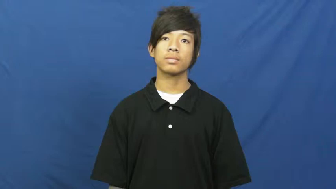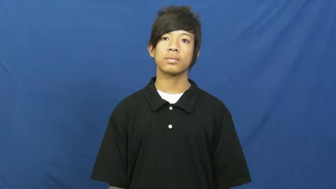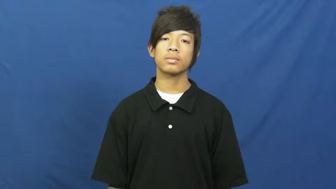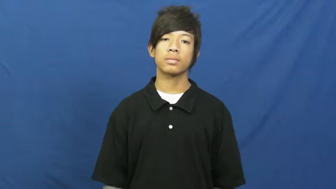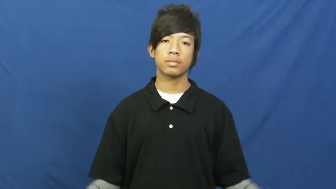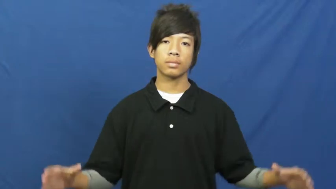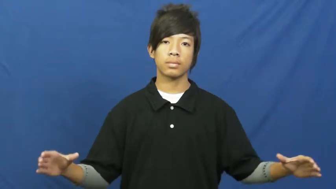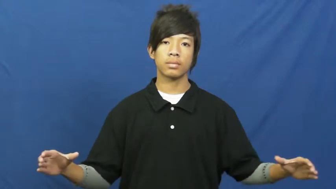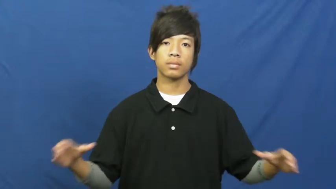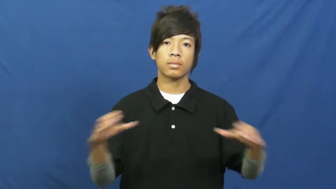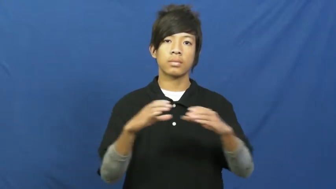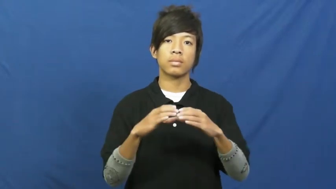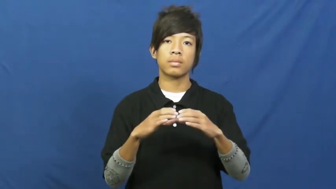congregate